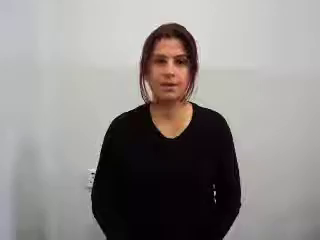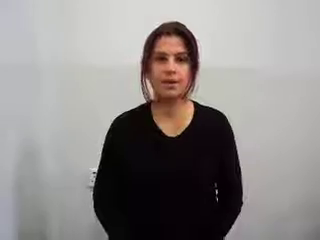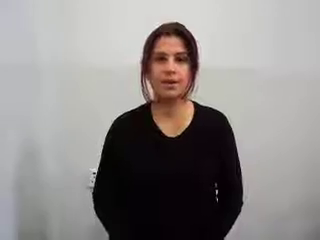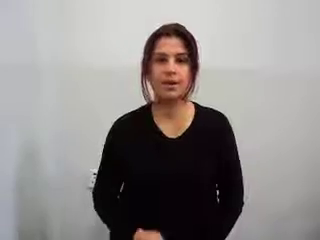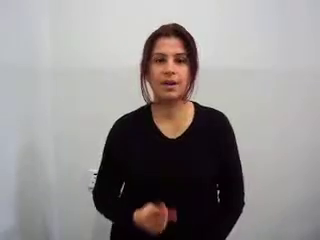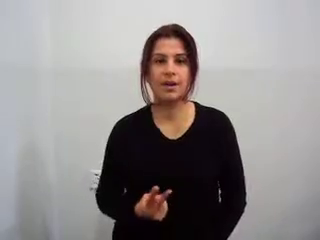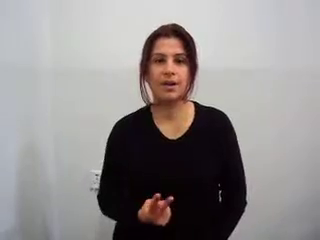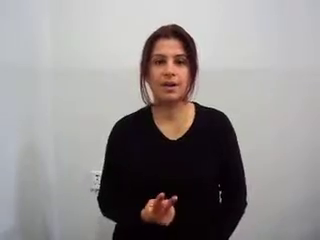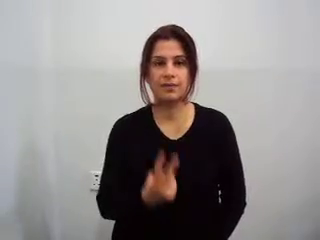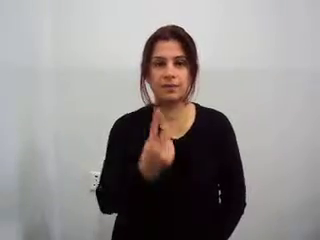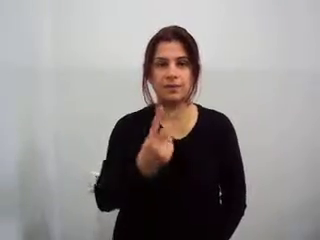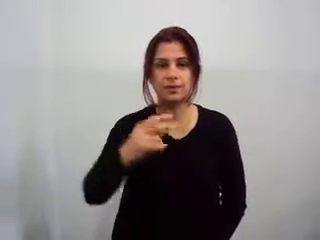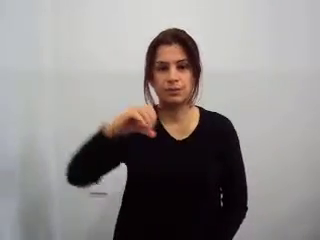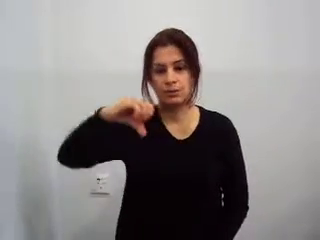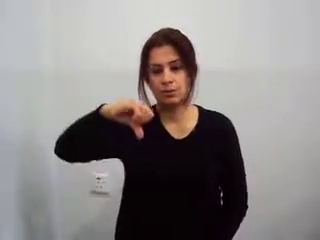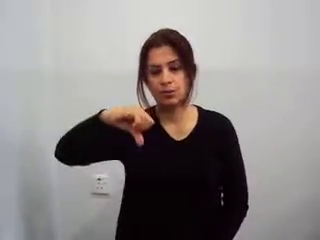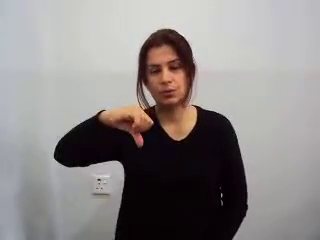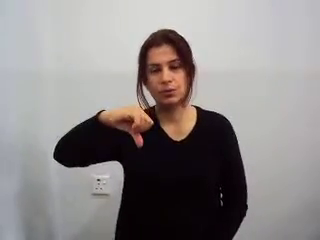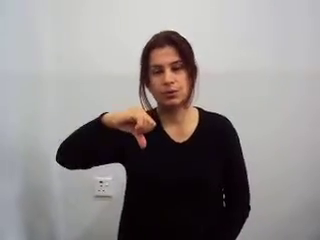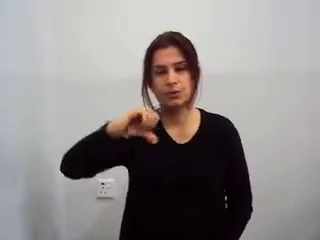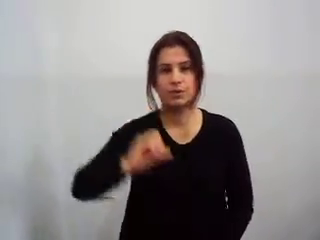number79